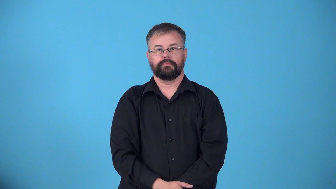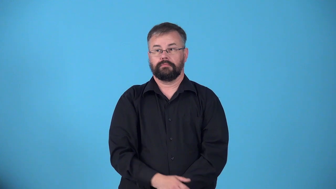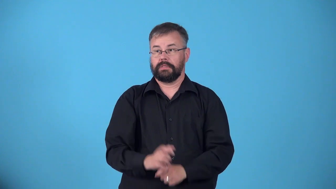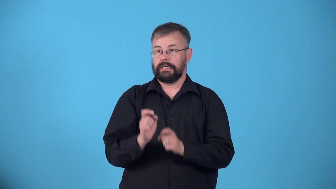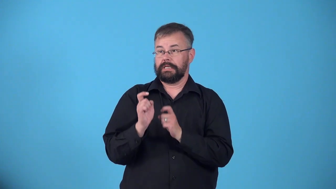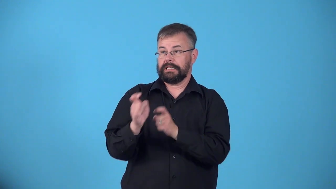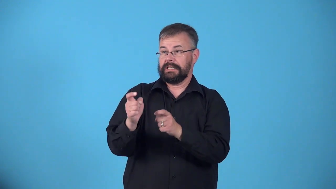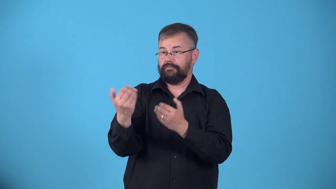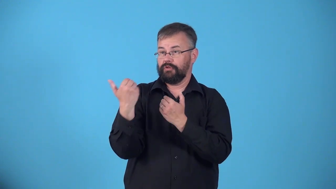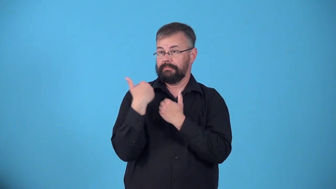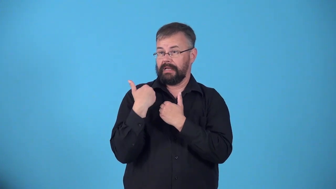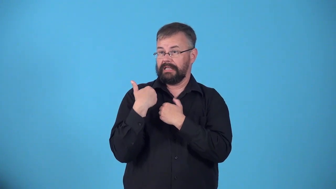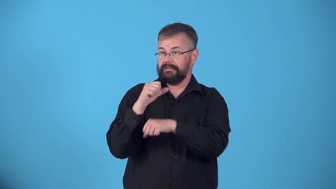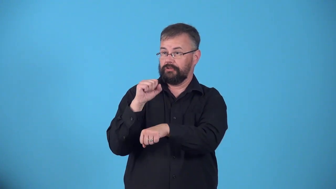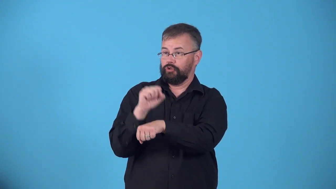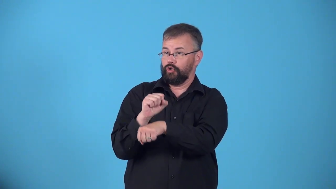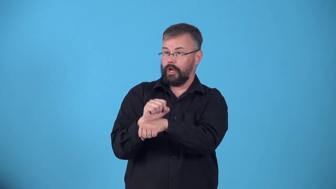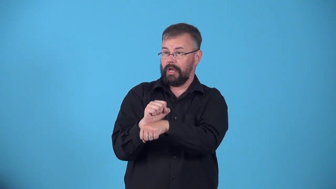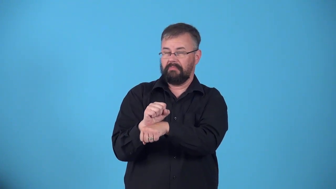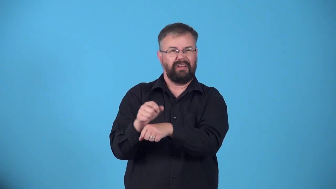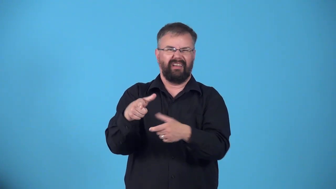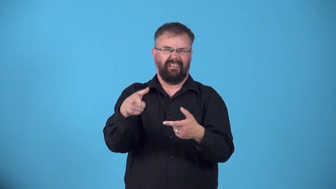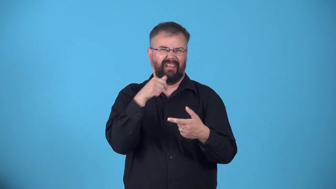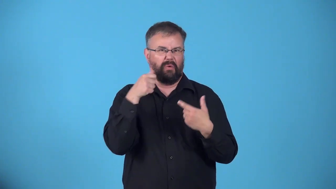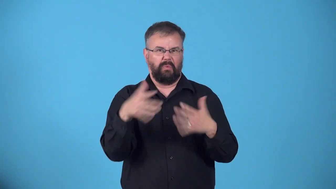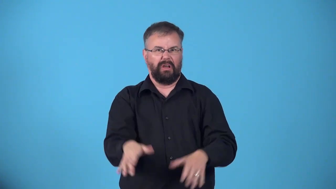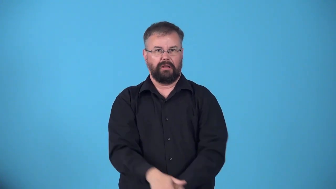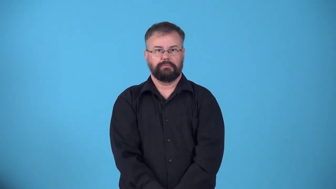lumber-burden someone with an unwanted responsibility